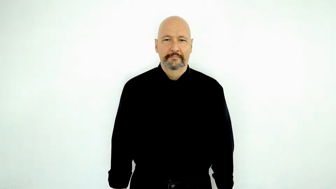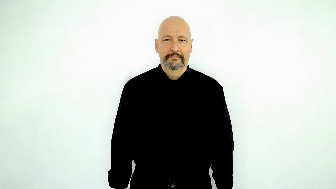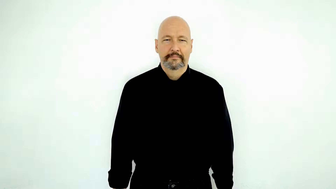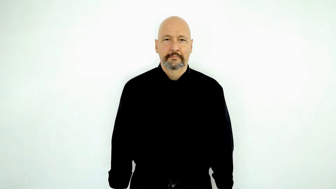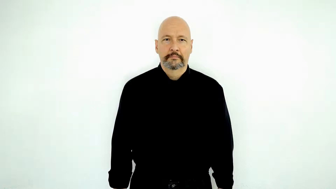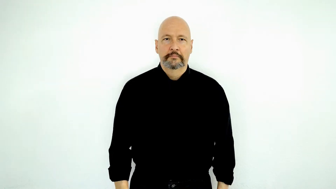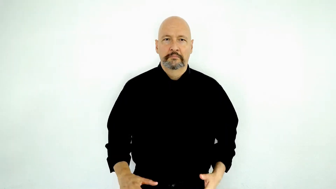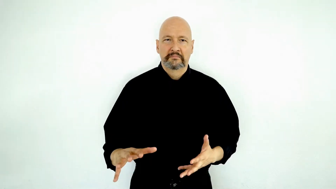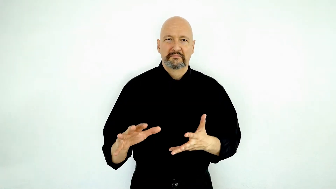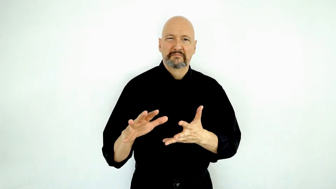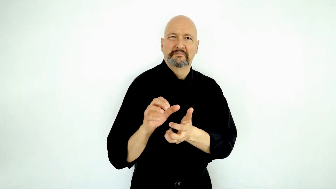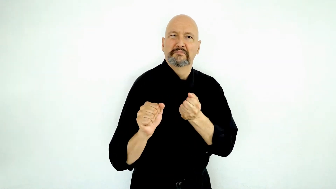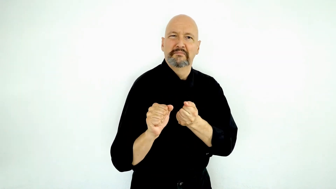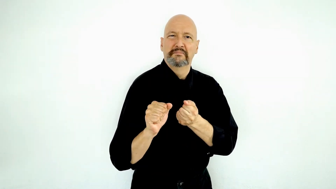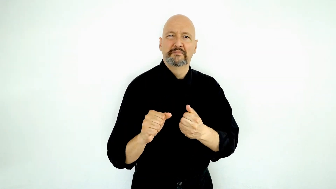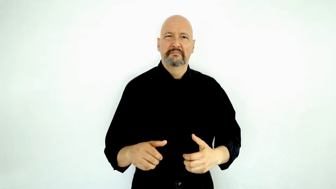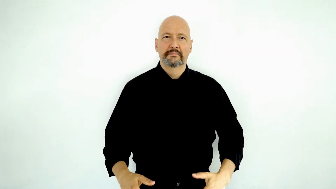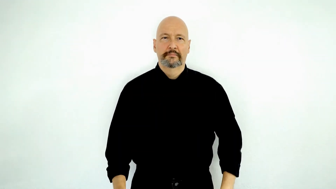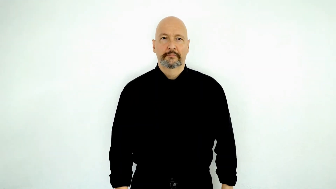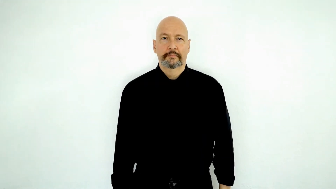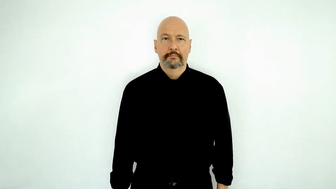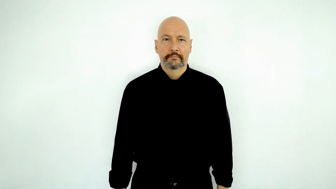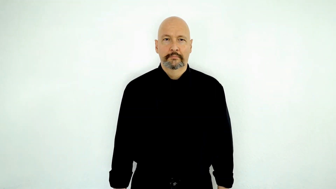violent [DESTROY/damage/destruction/violence]